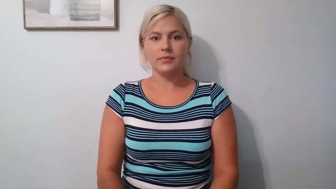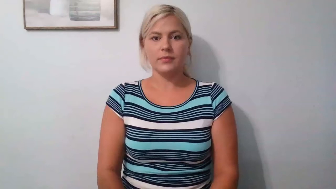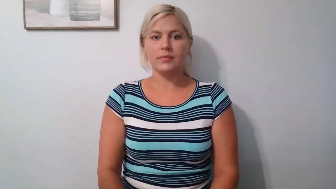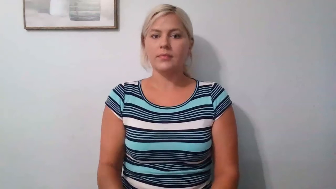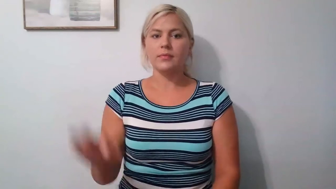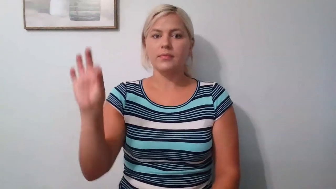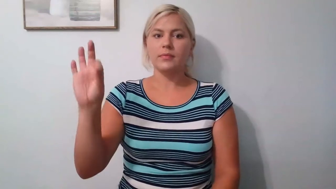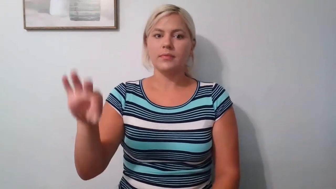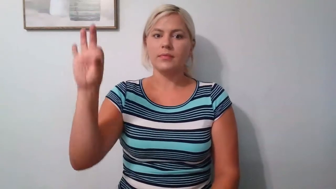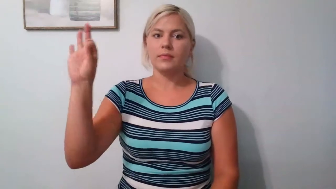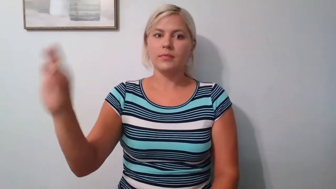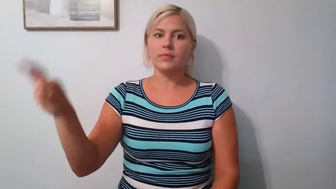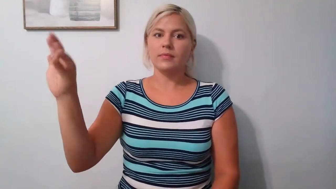FRENCH FRIES